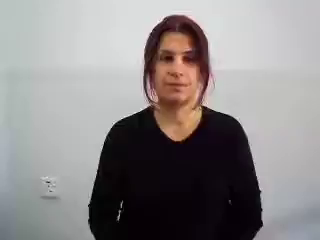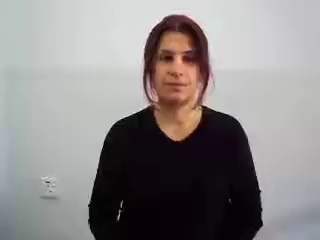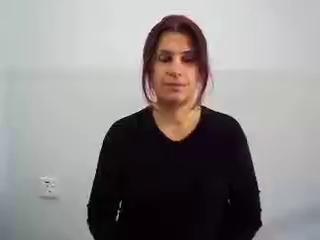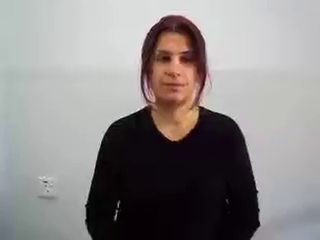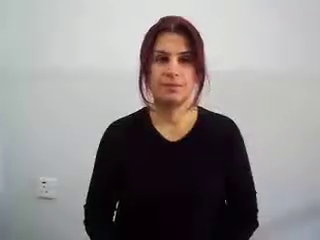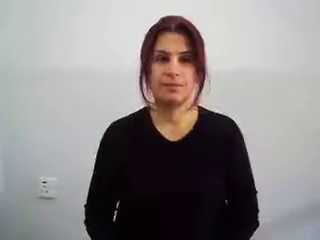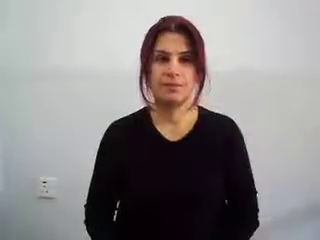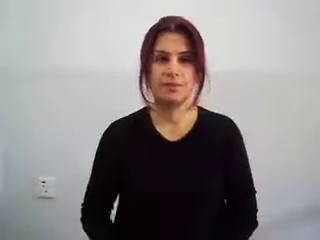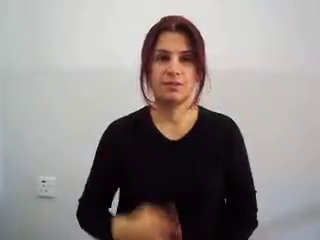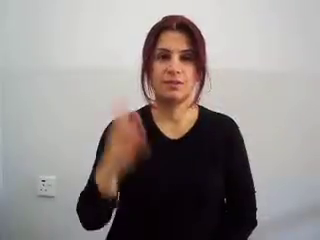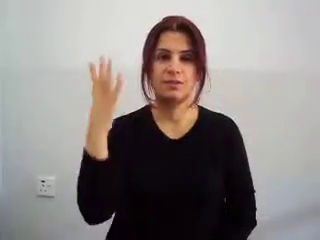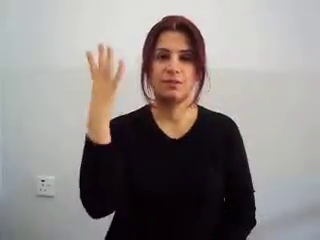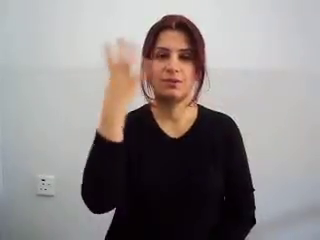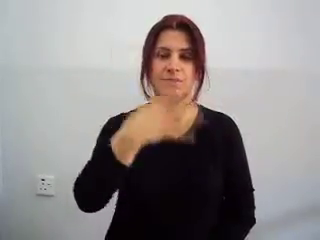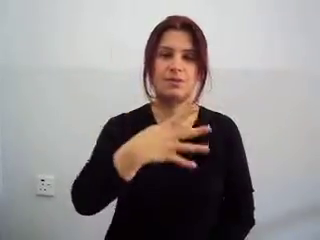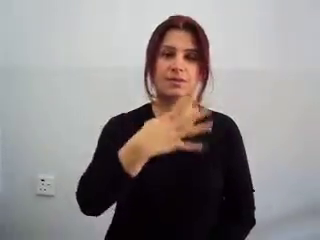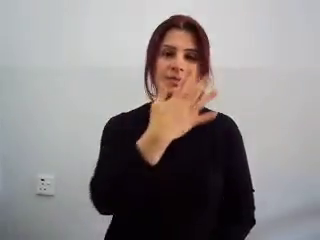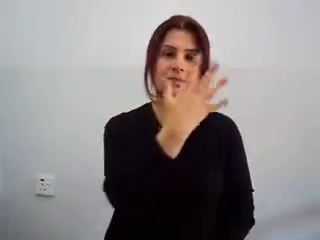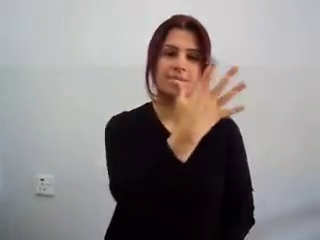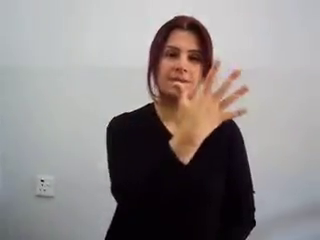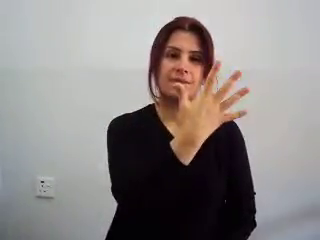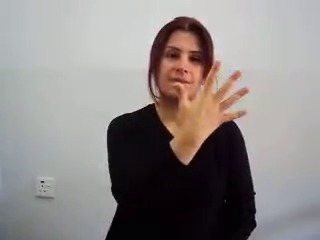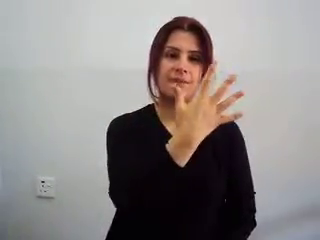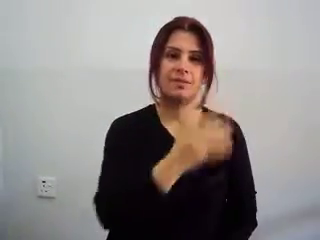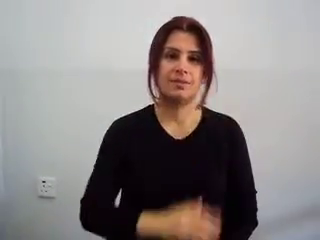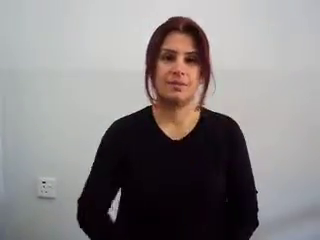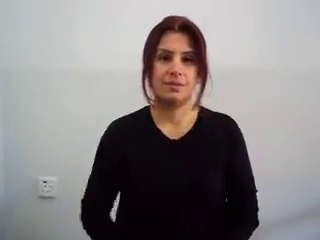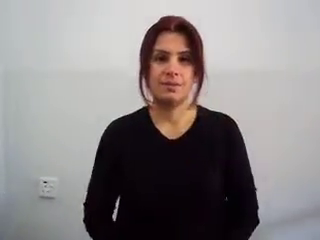number45